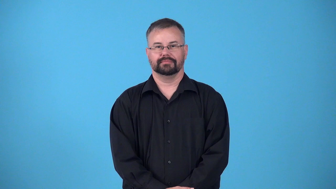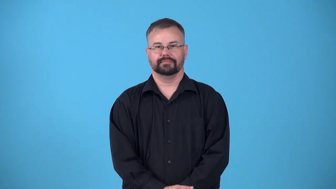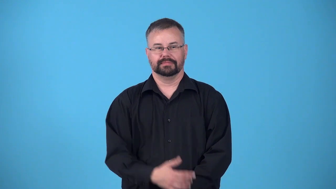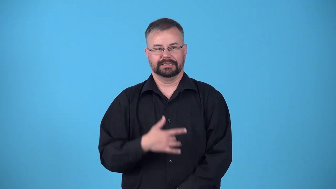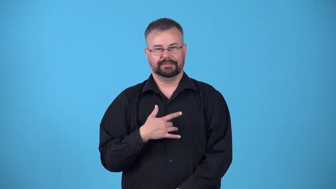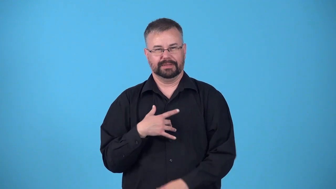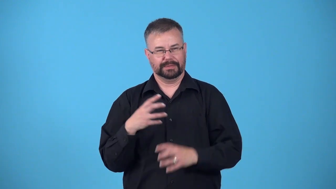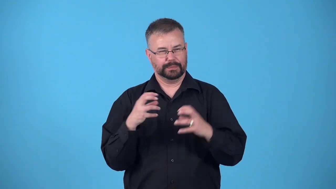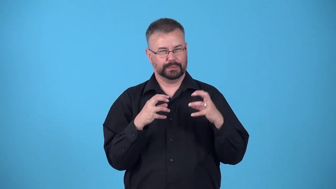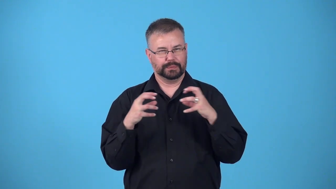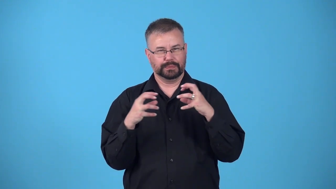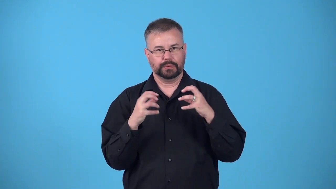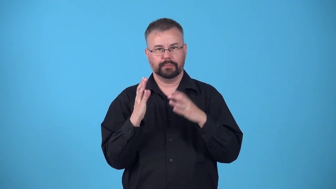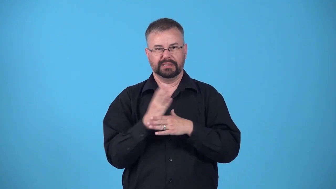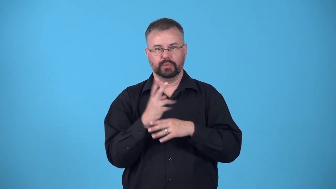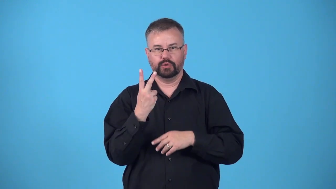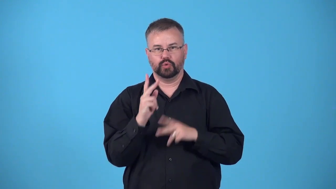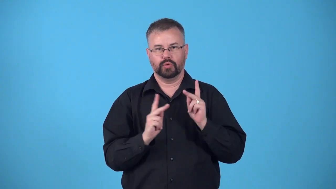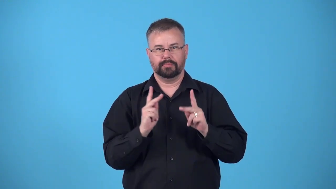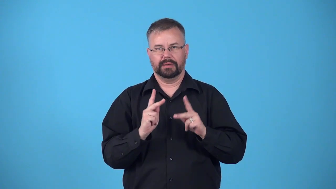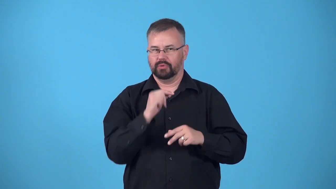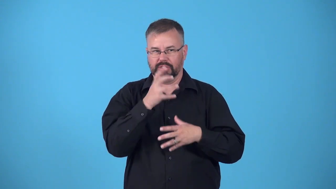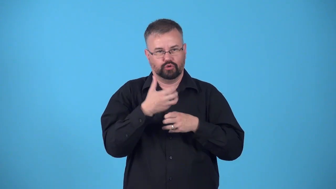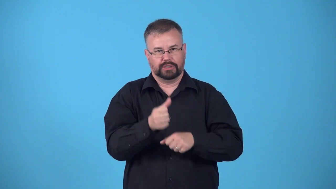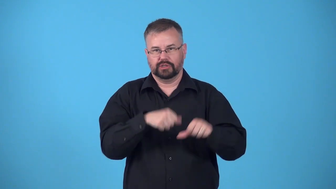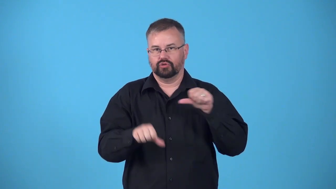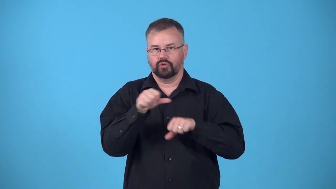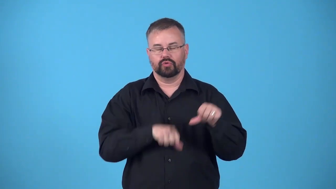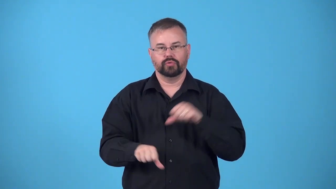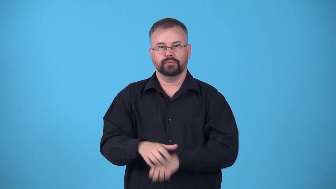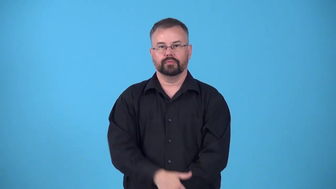tension